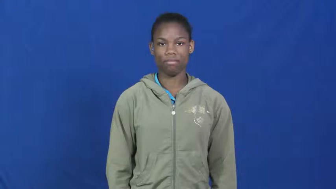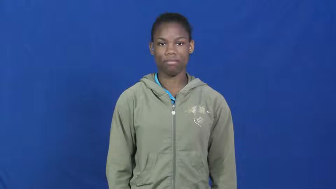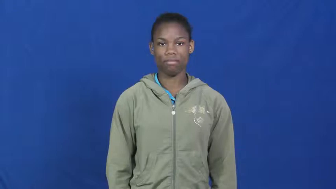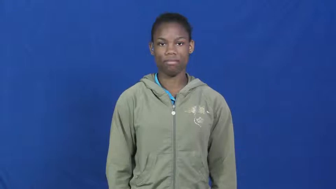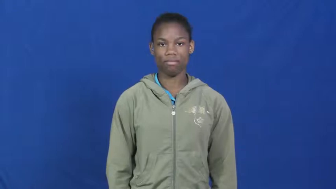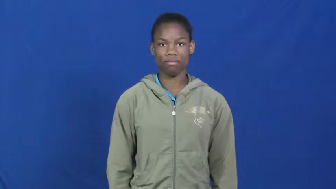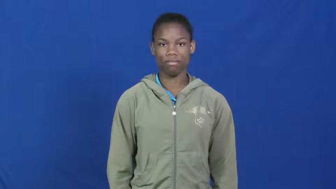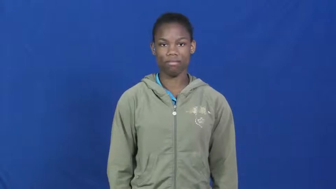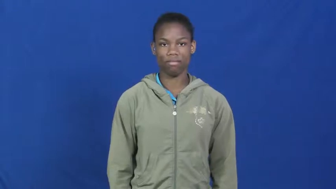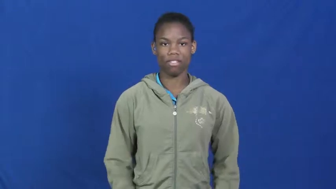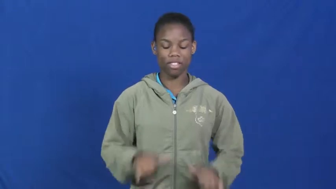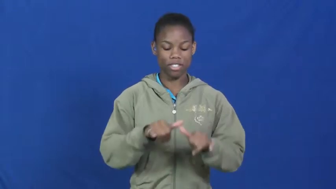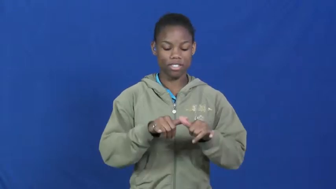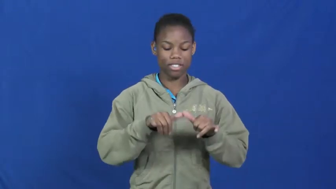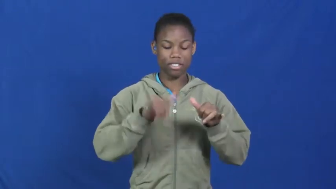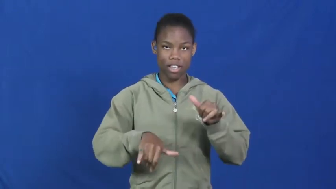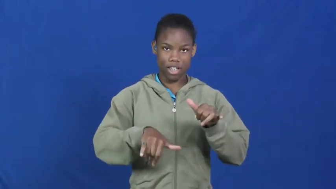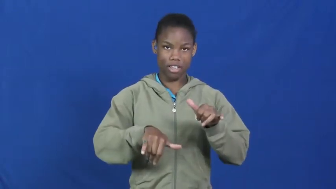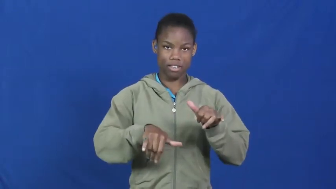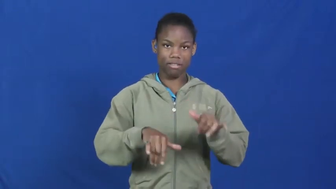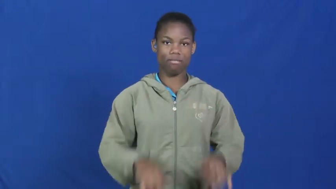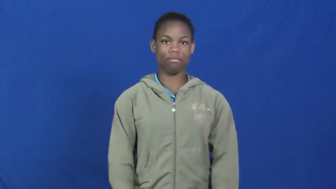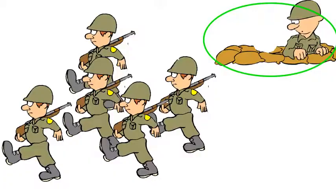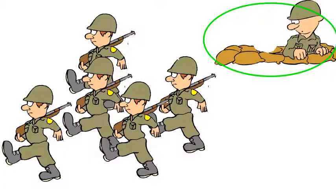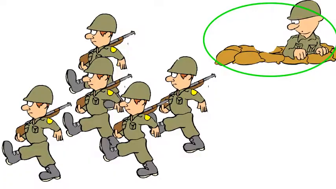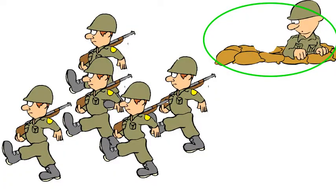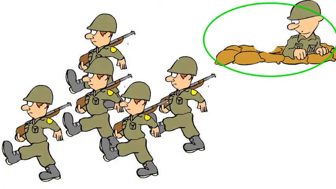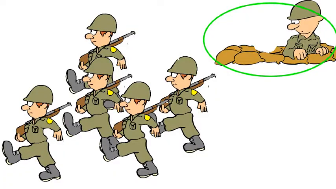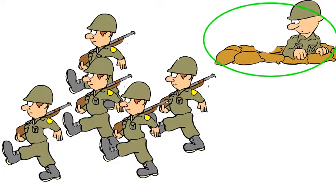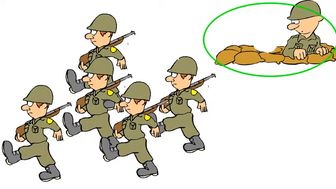hold-stay